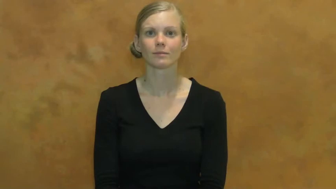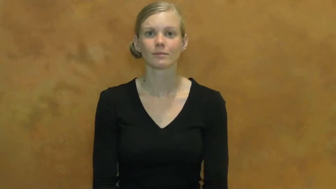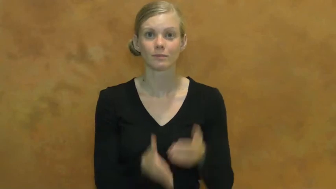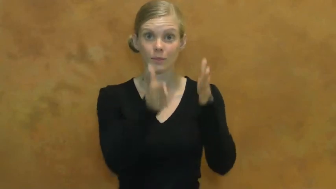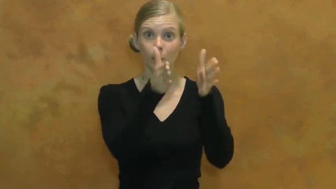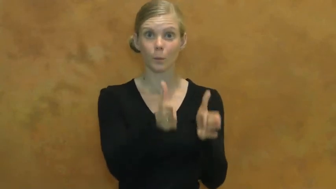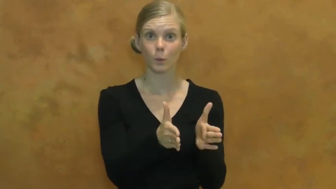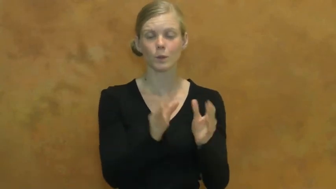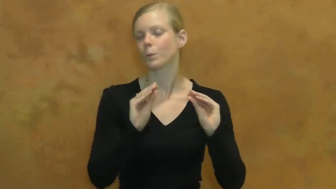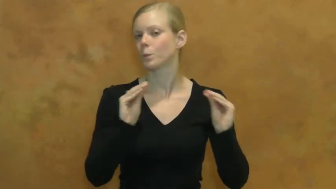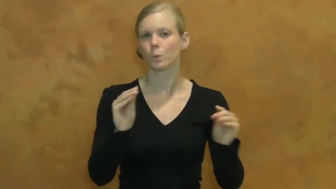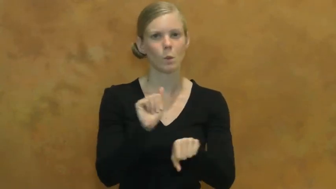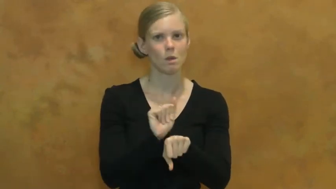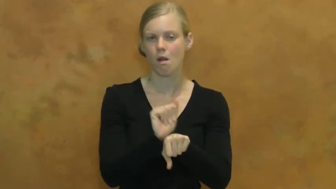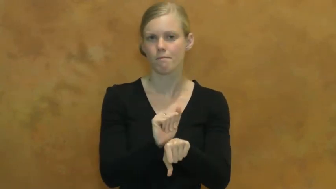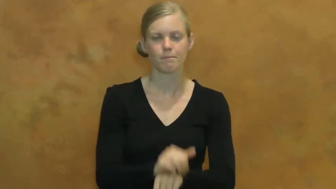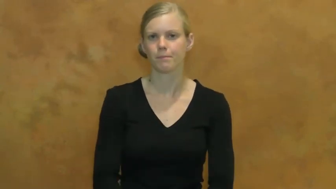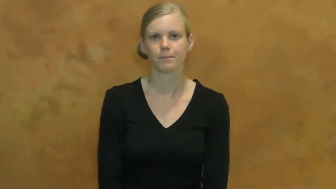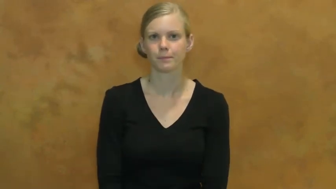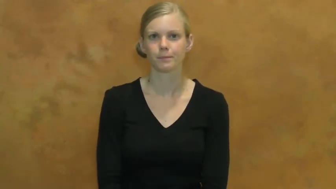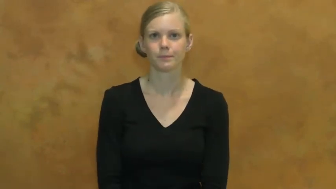unemployed